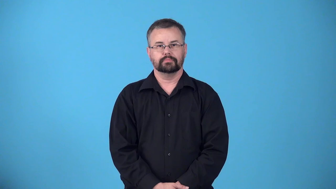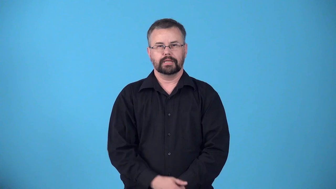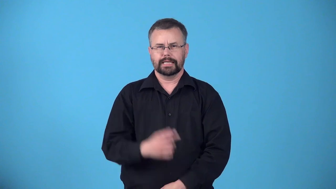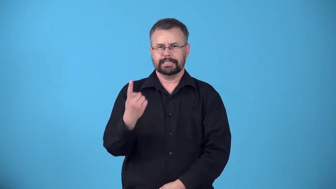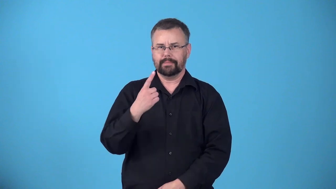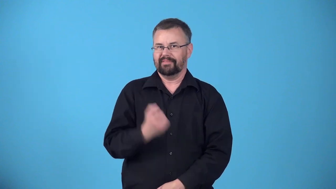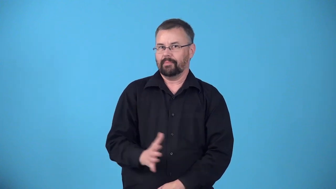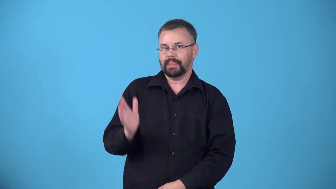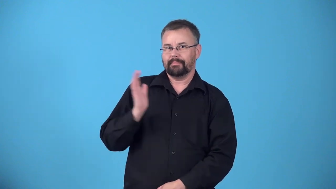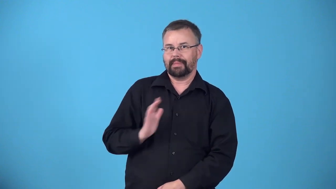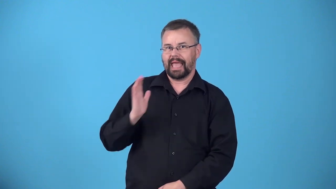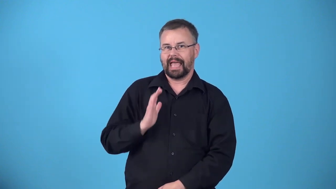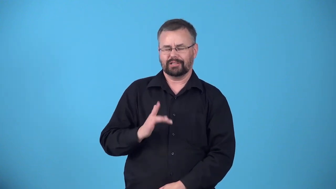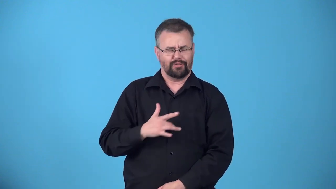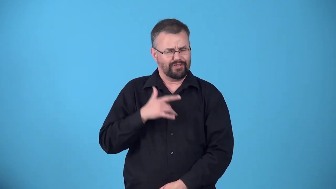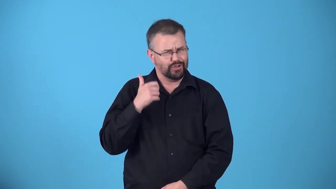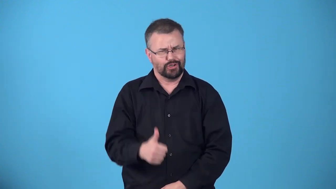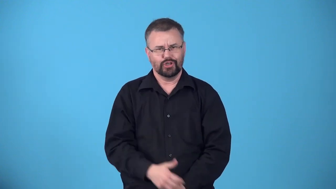an oldie, but a goodie